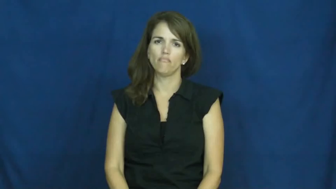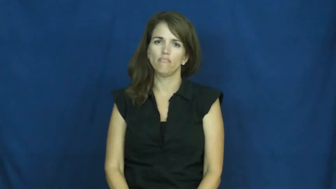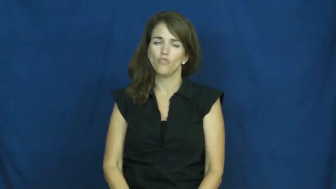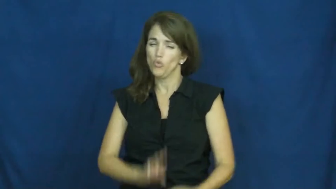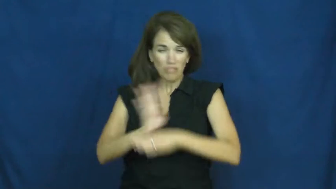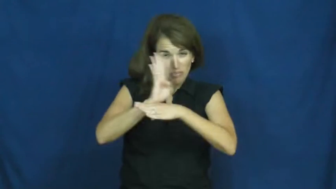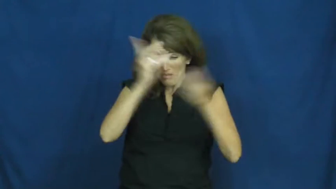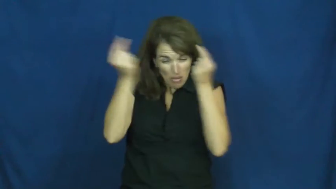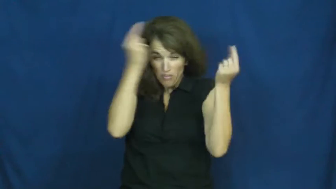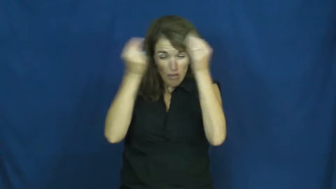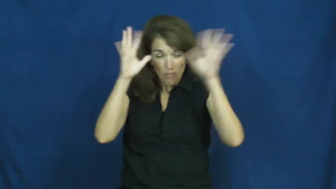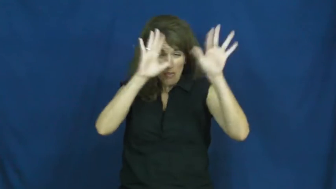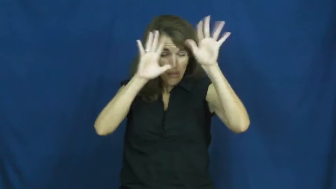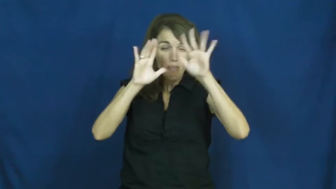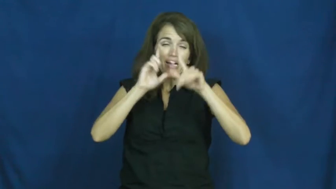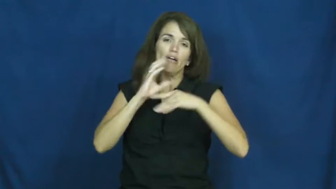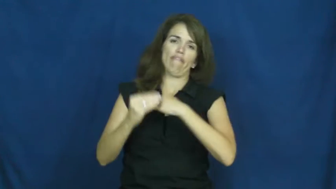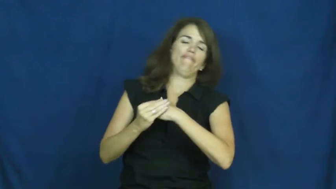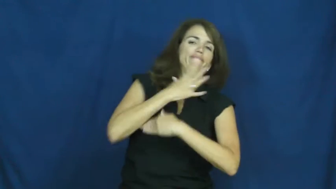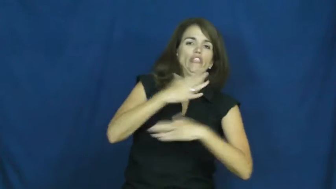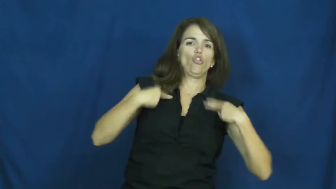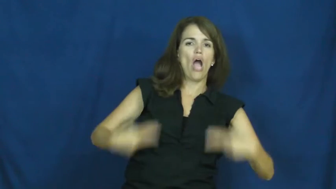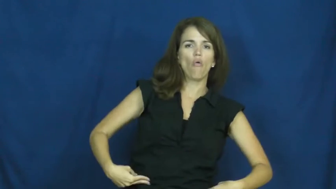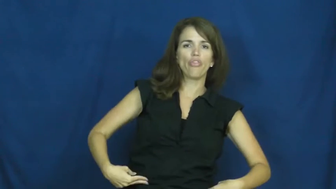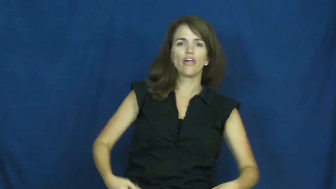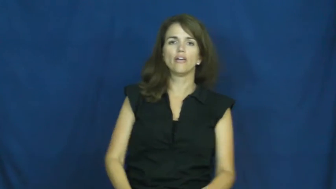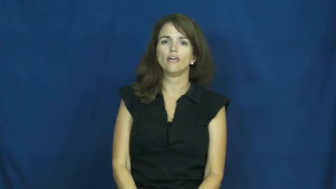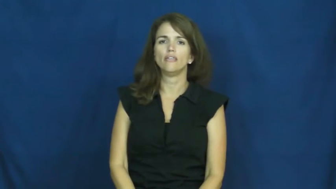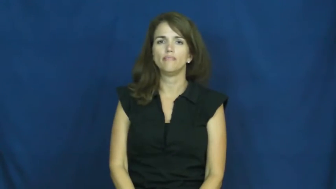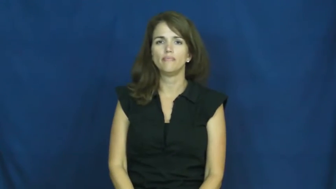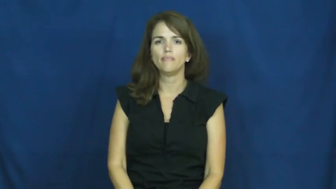burn the candle at both ends